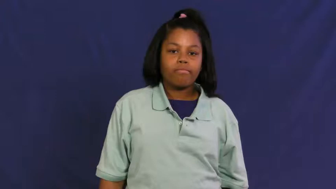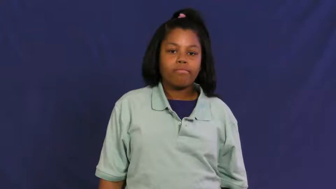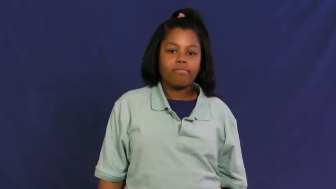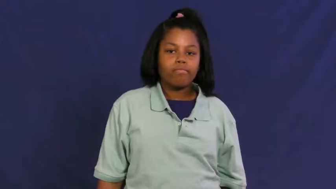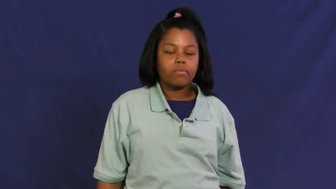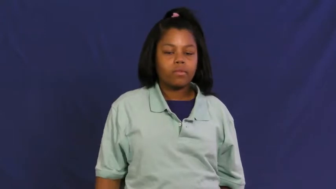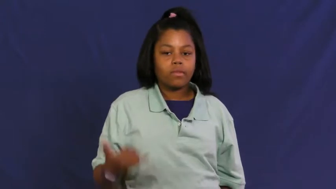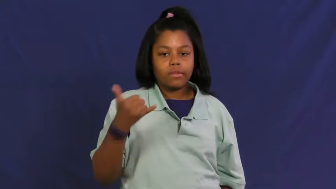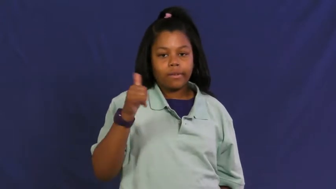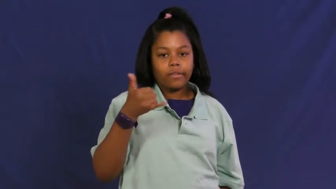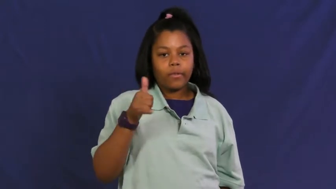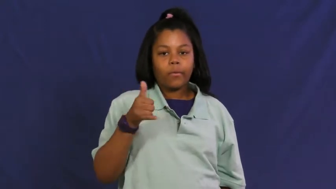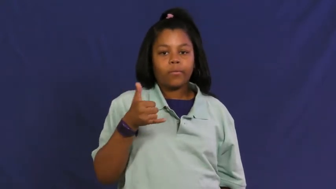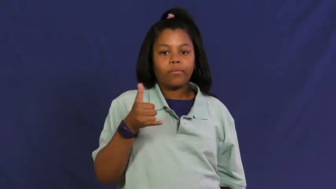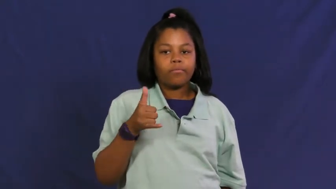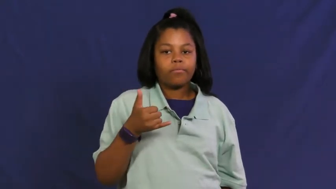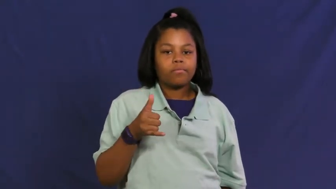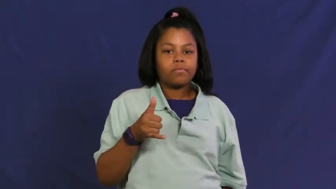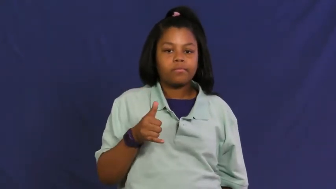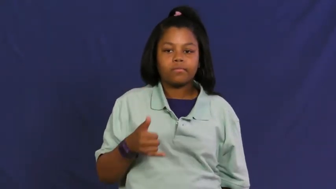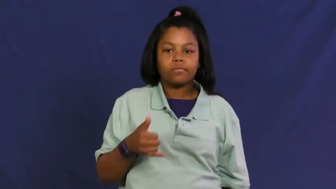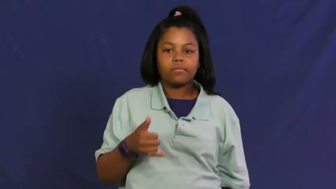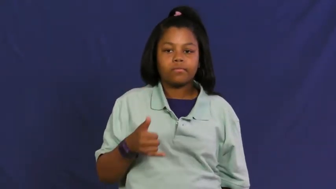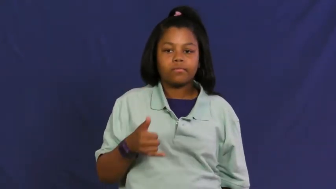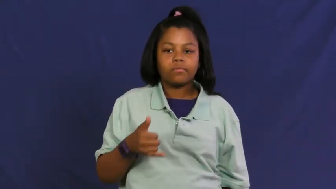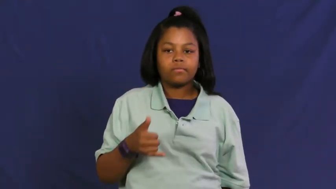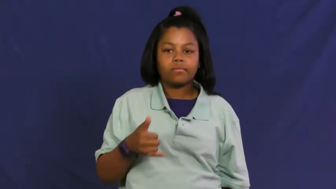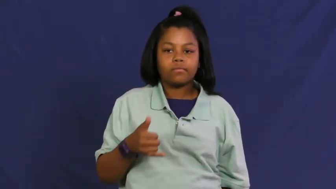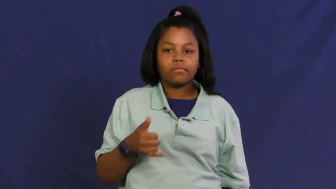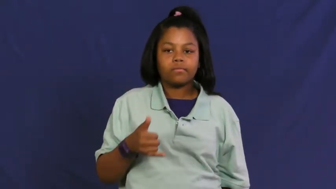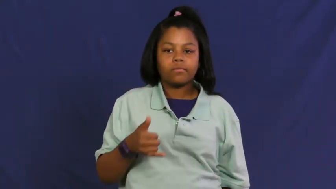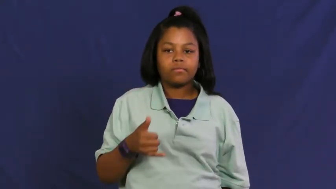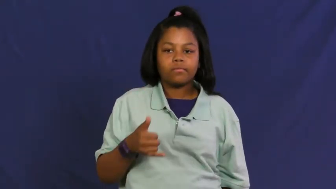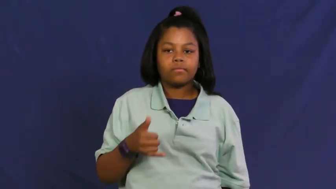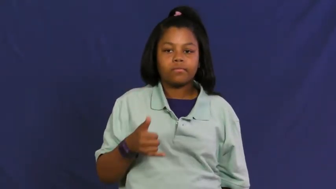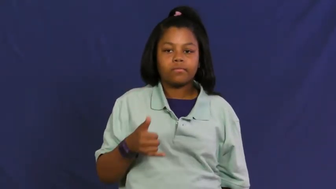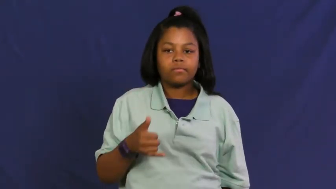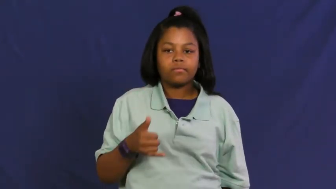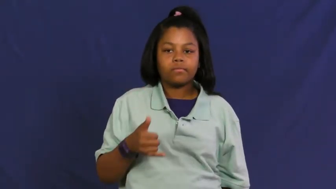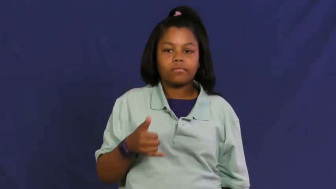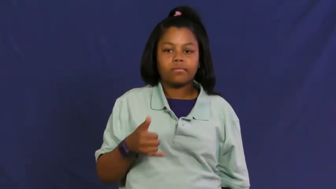yellow